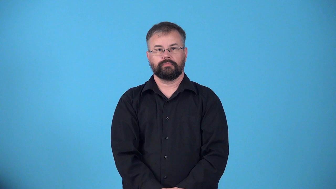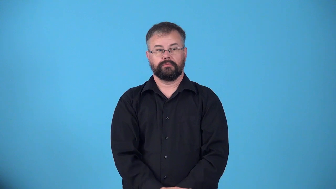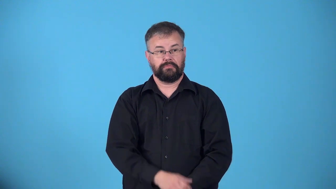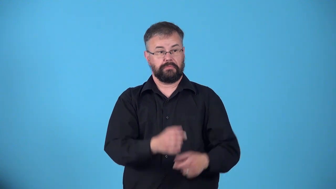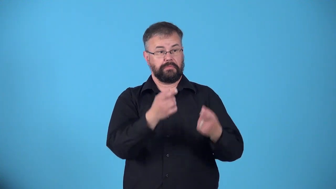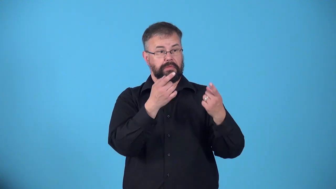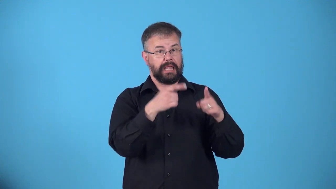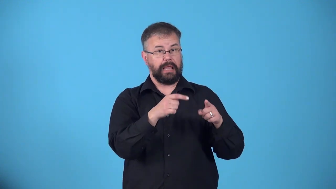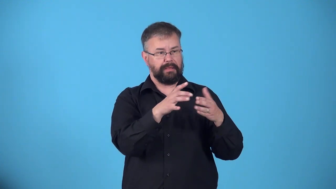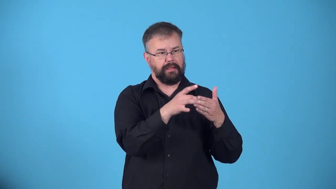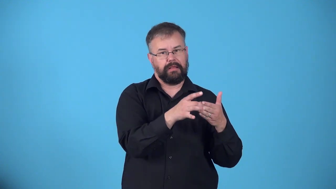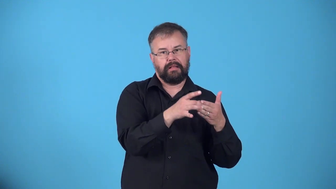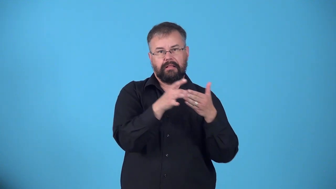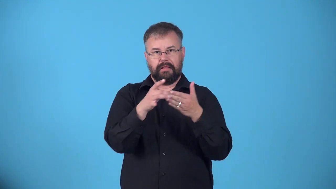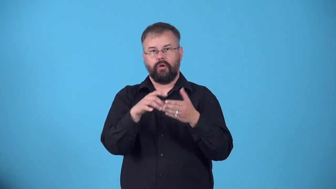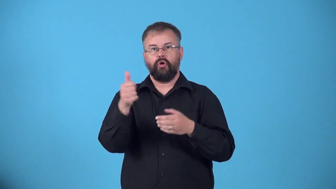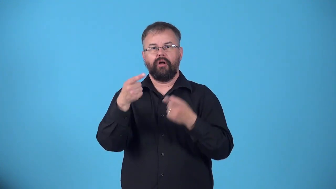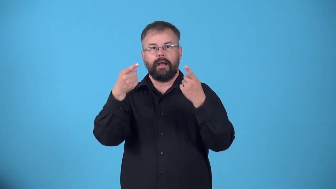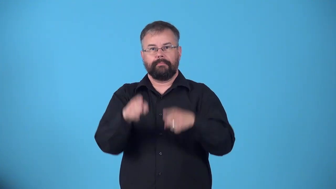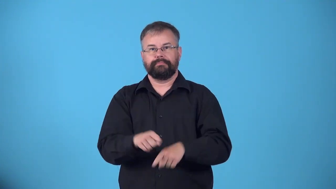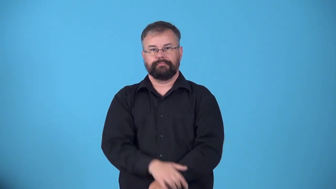lead in